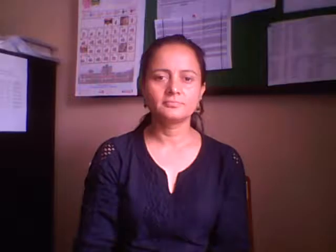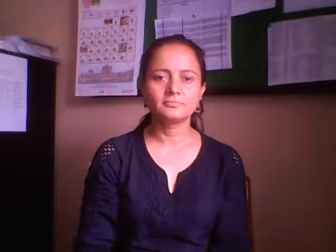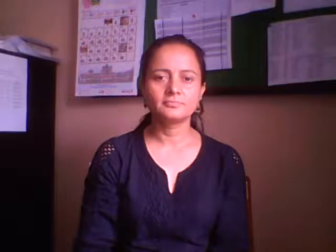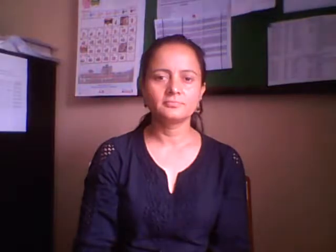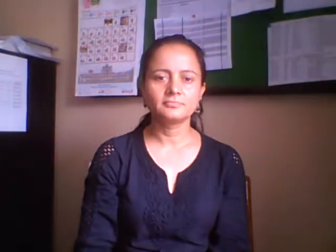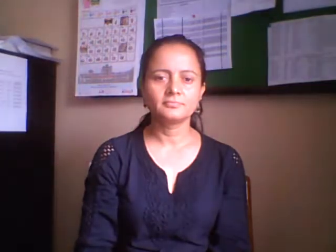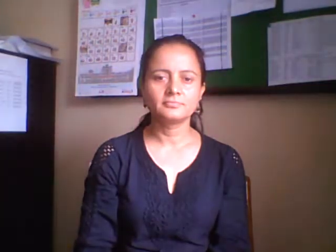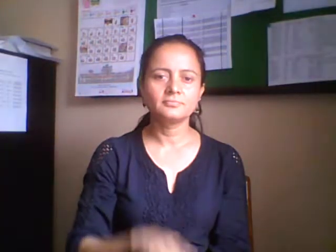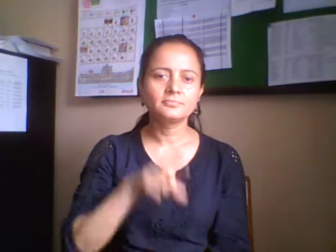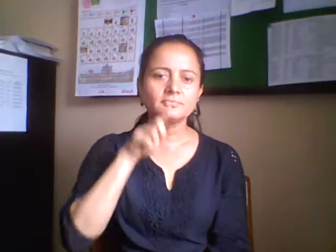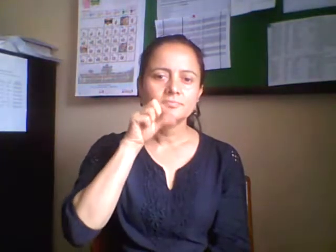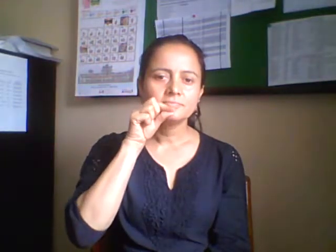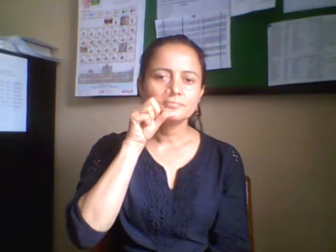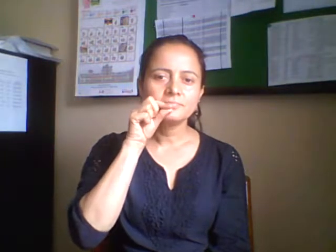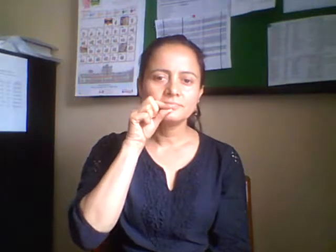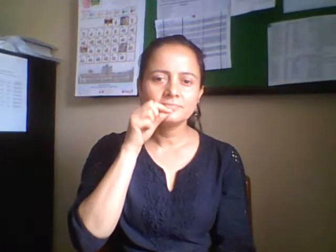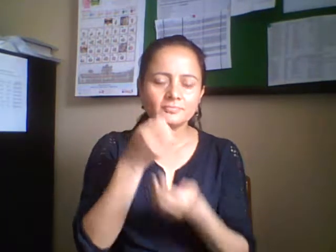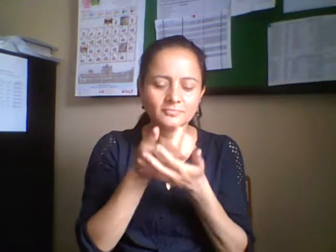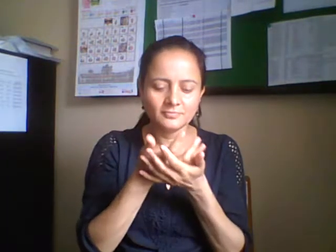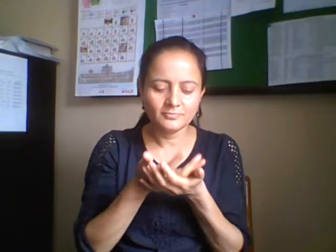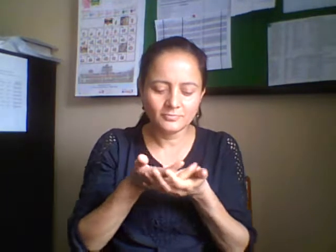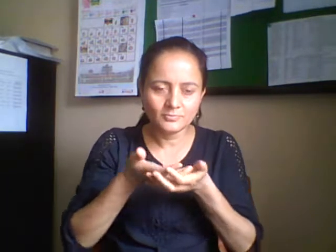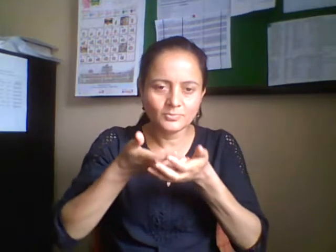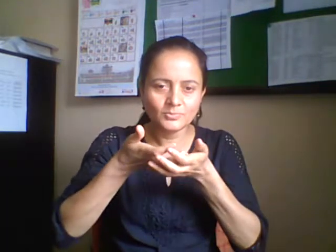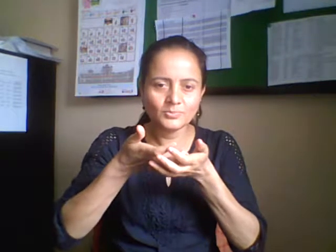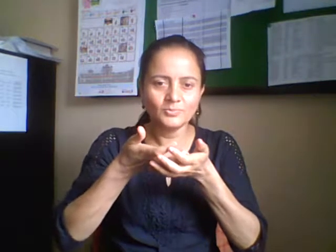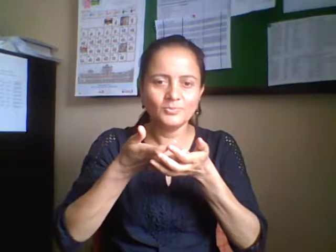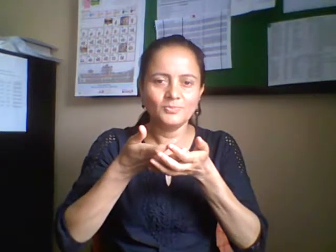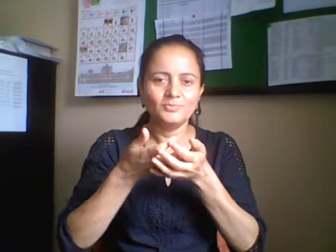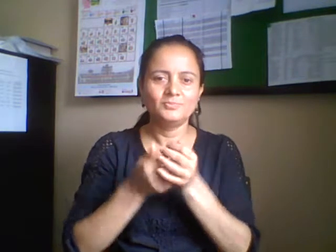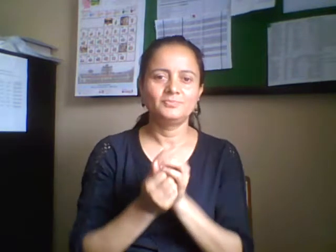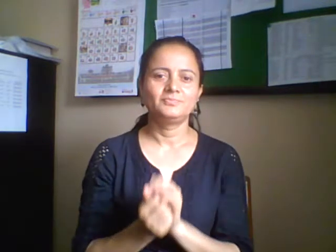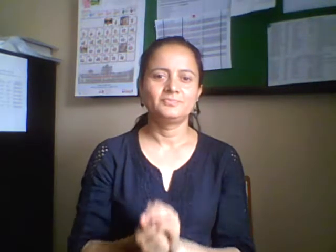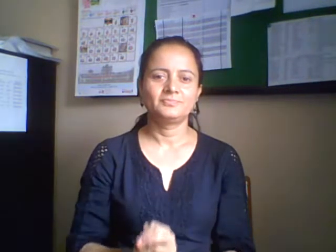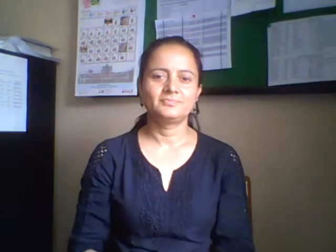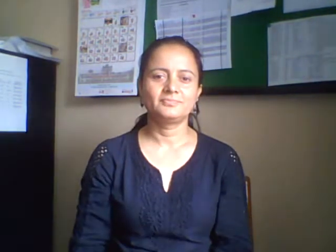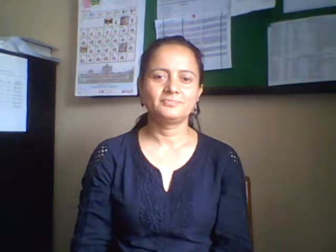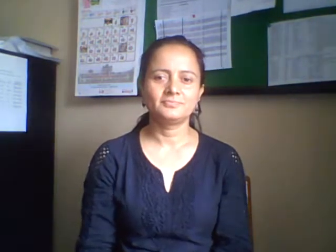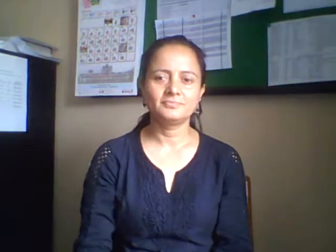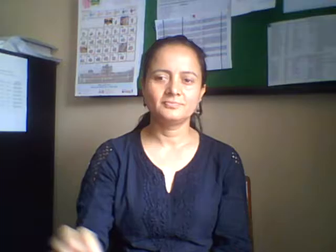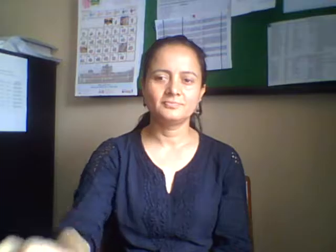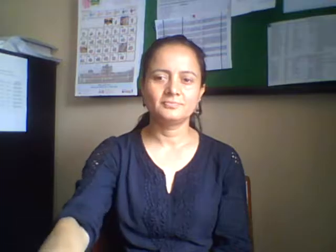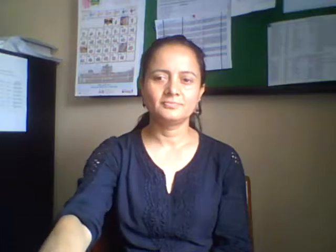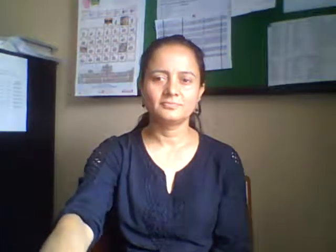nest